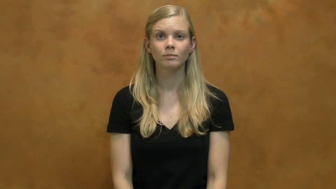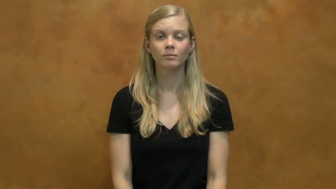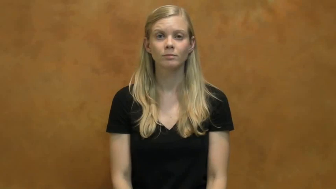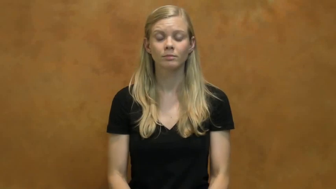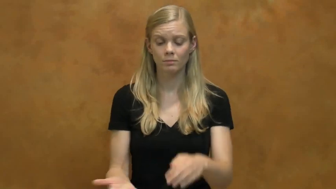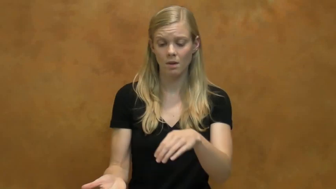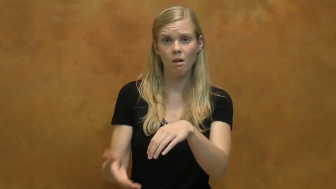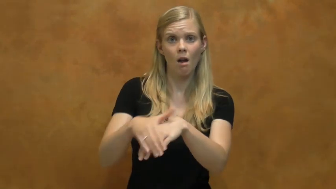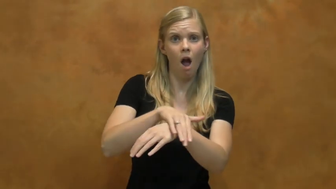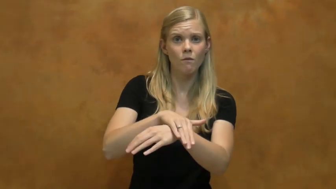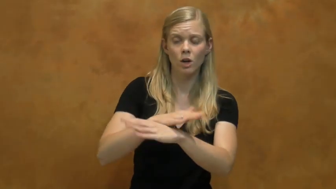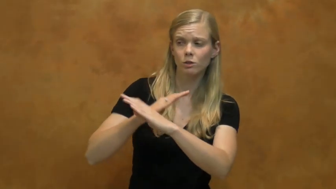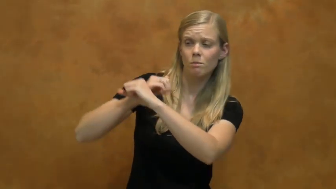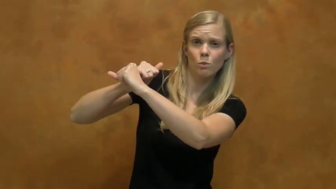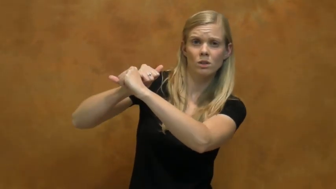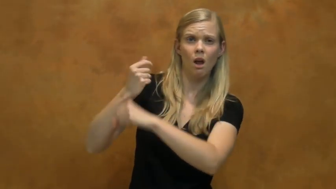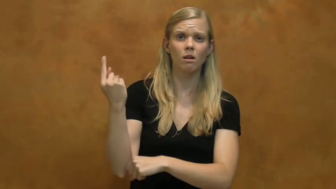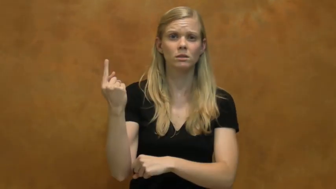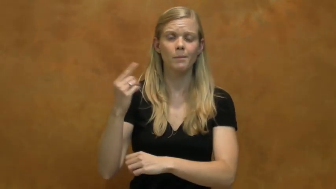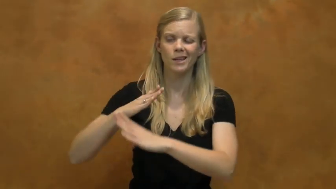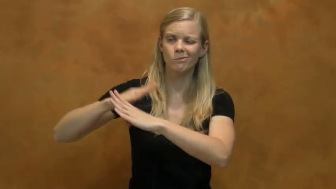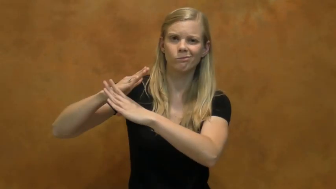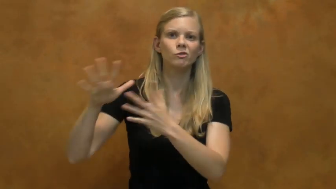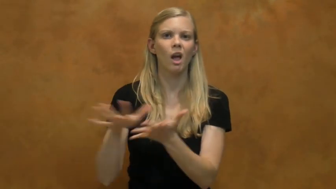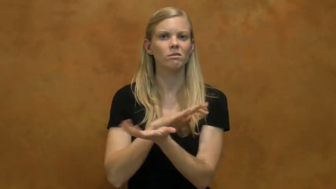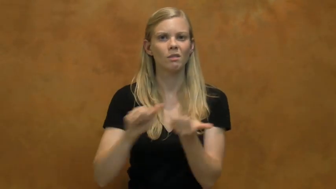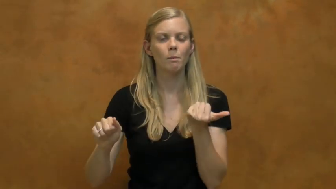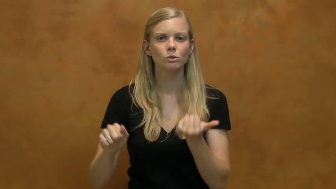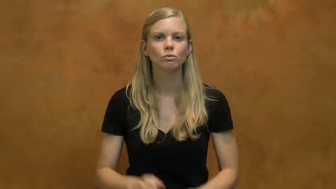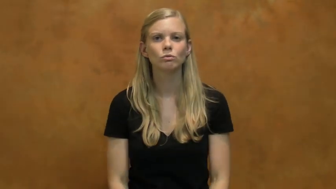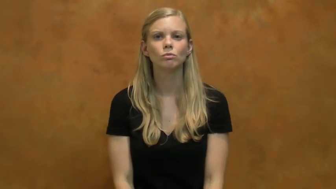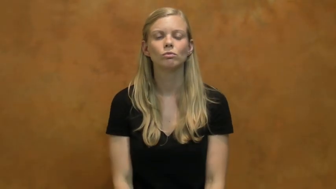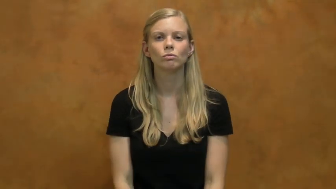shield